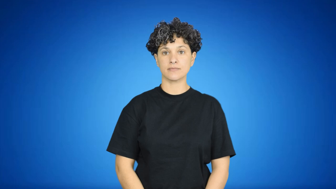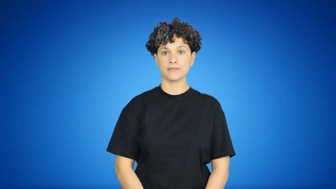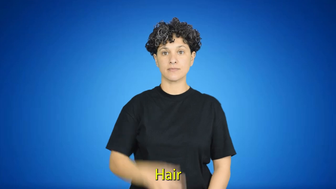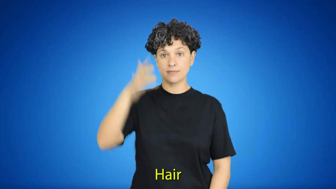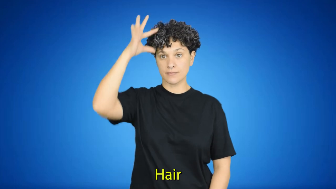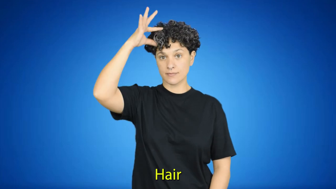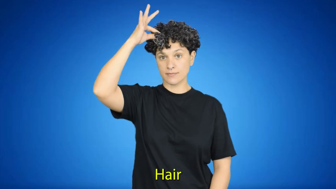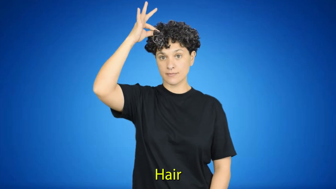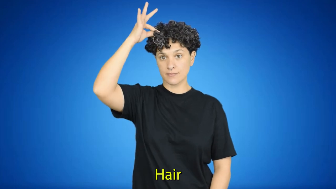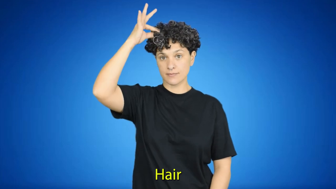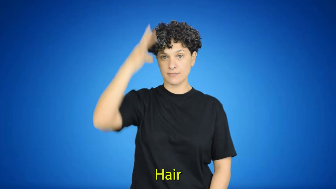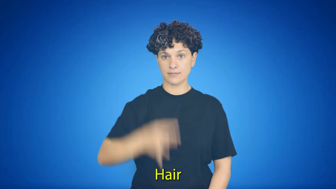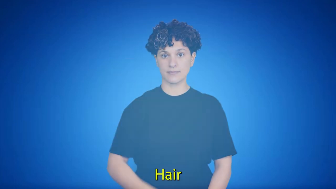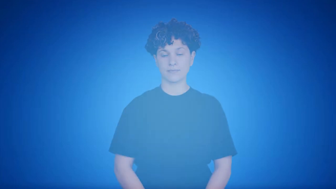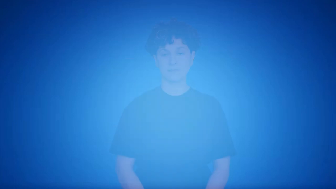Hair